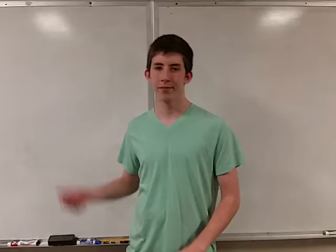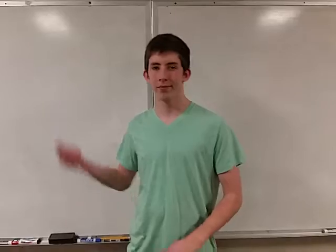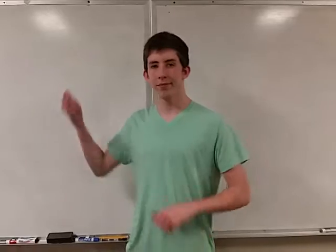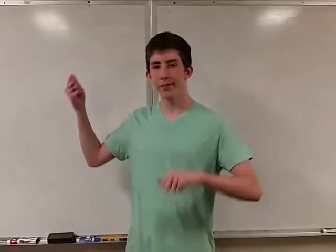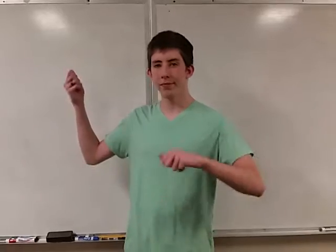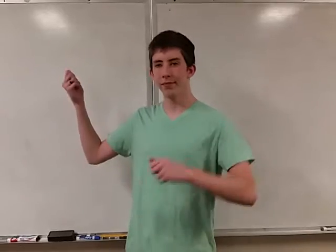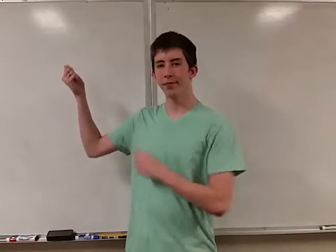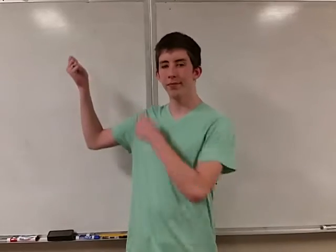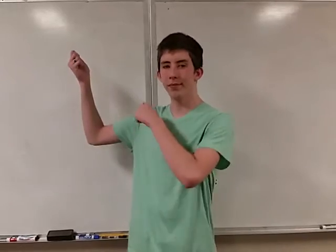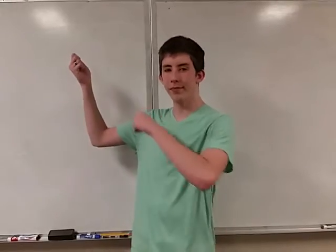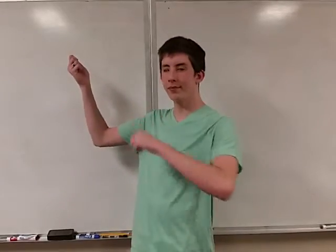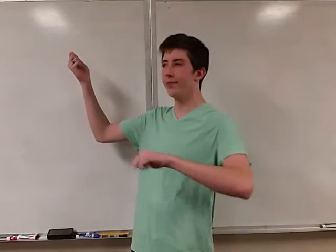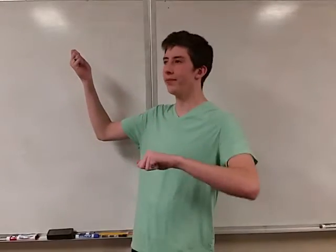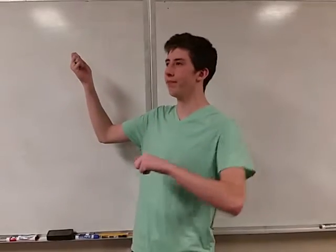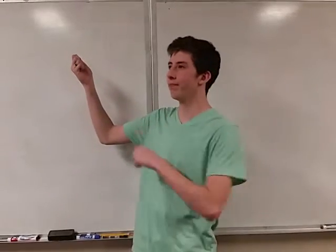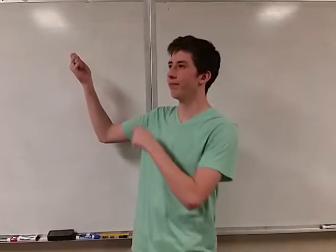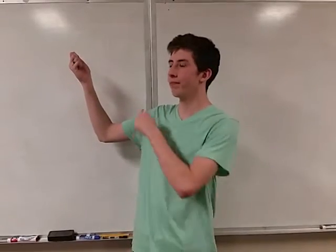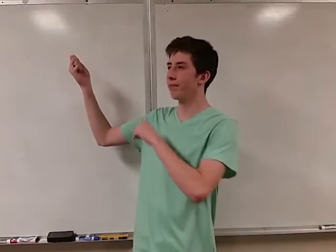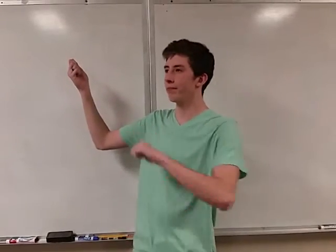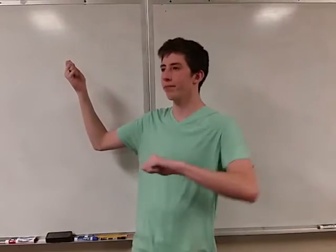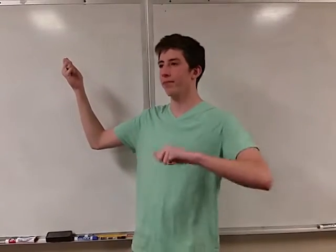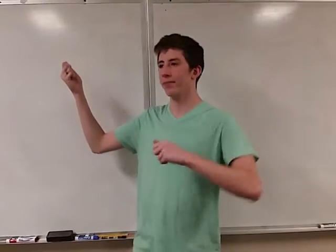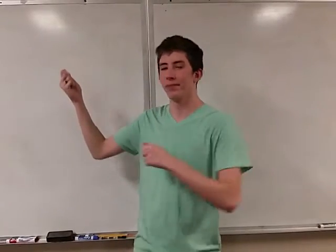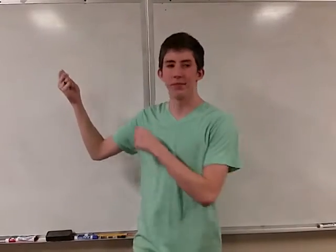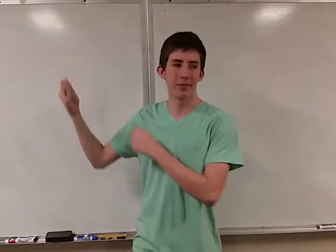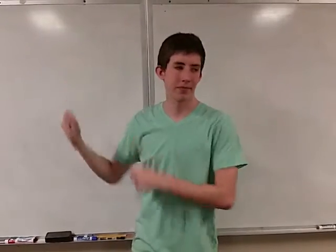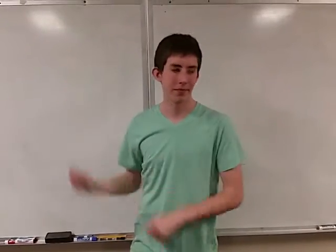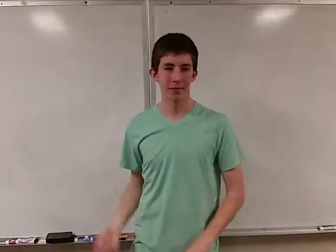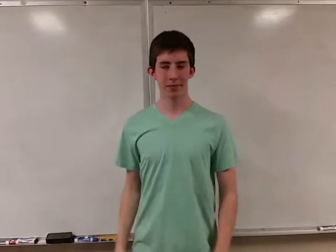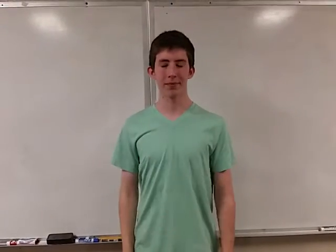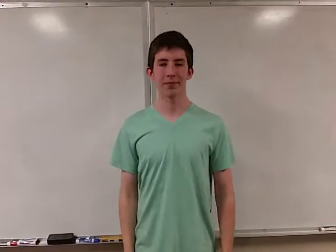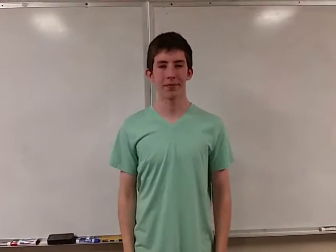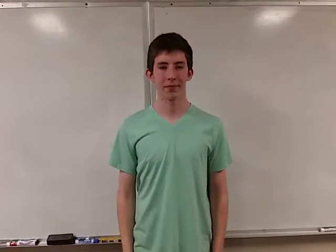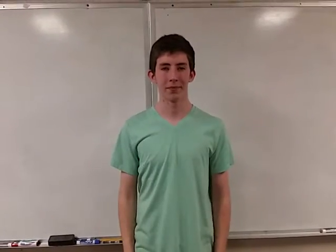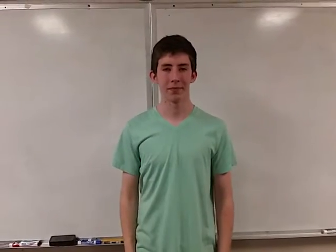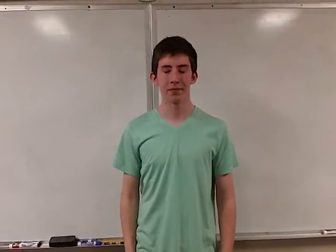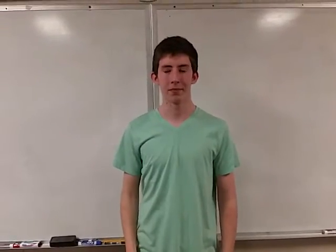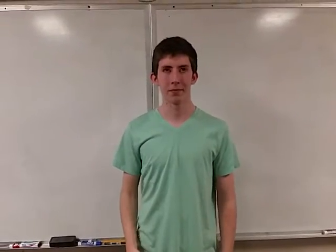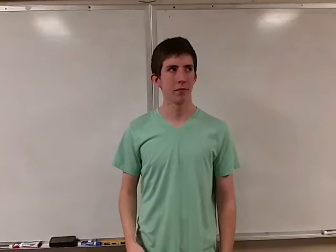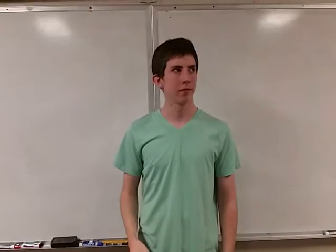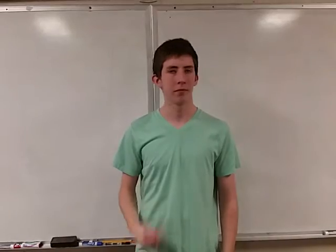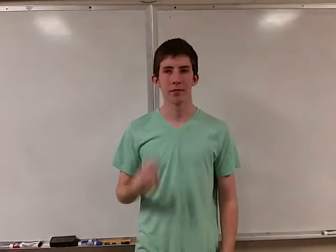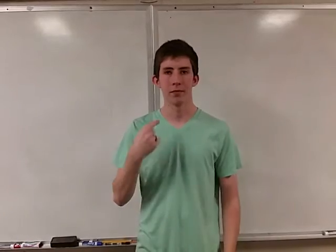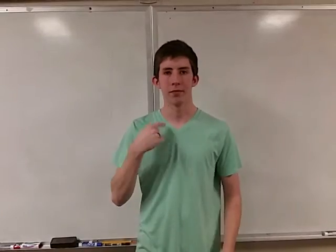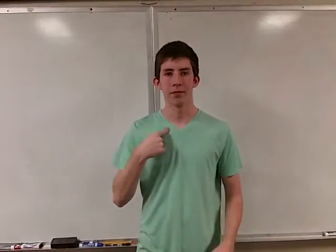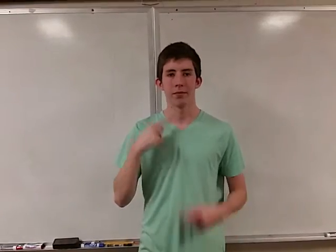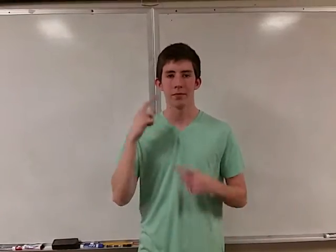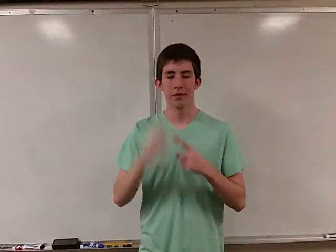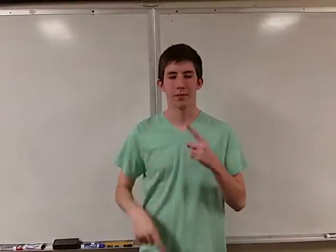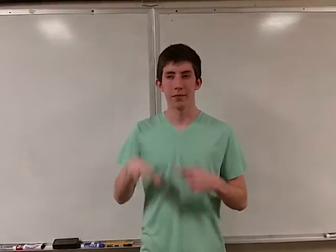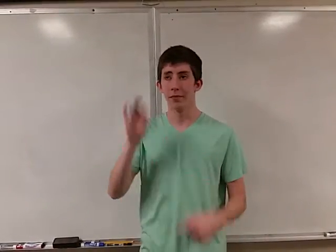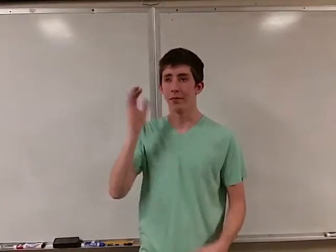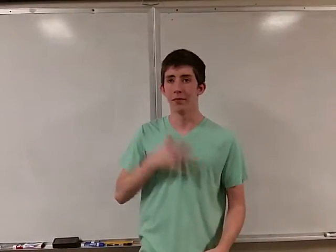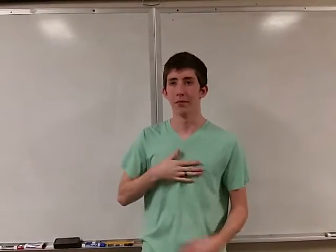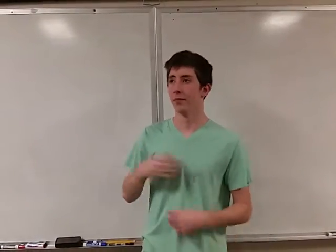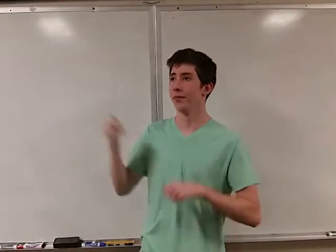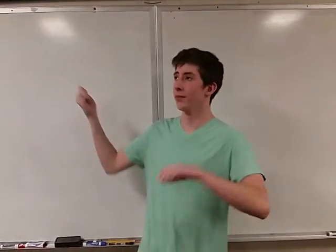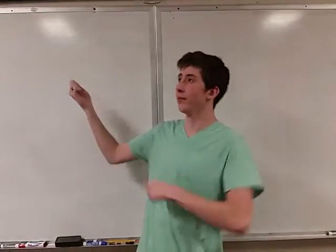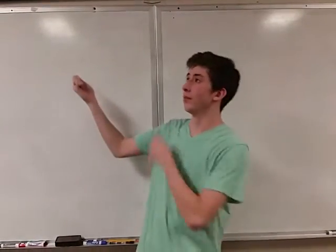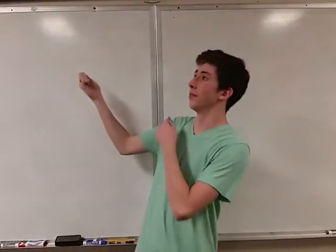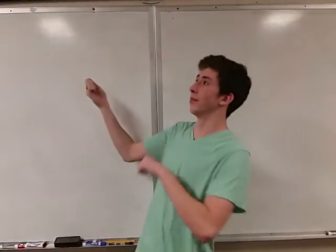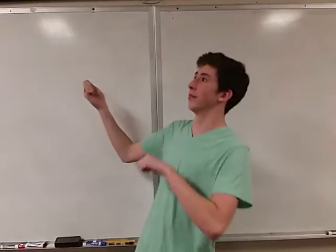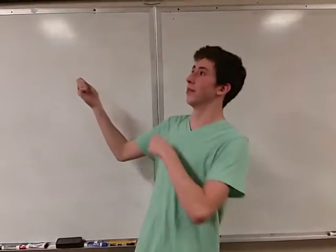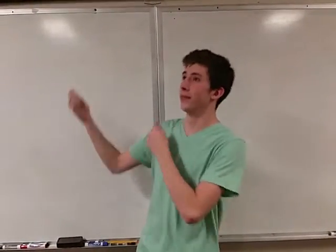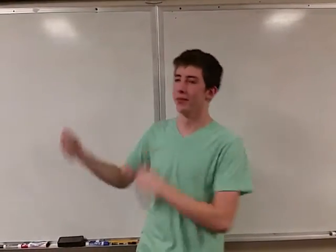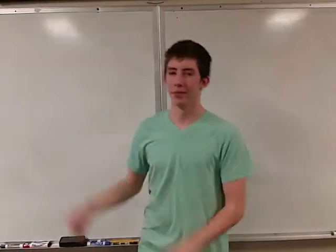violin